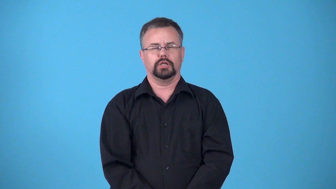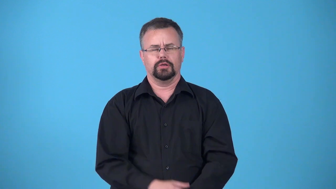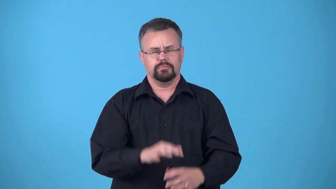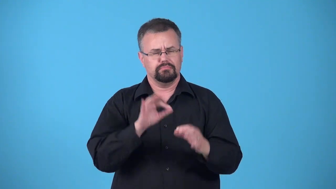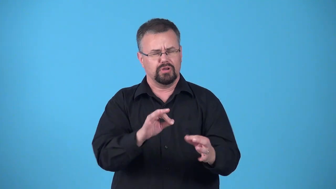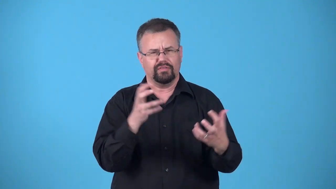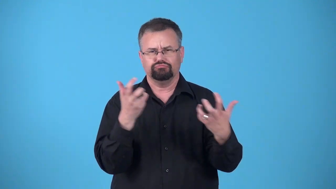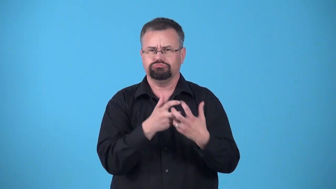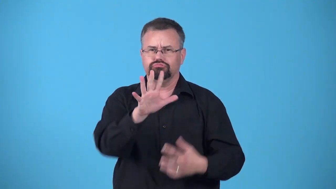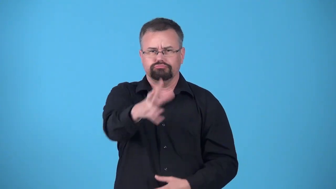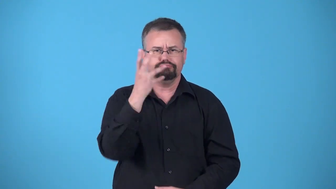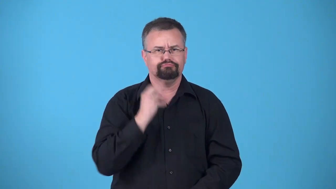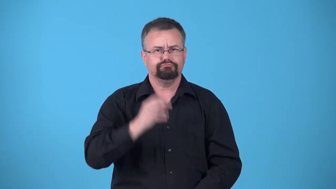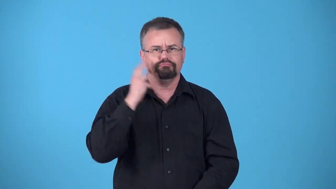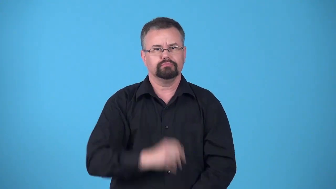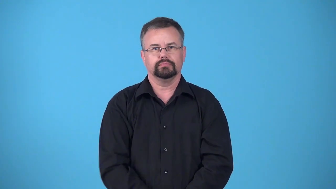right up my alley, right up your street